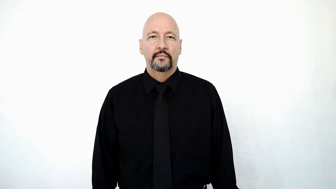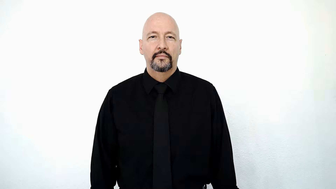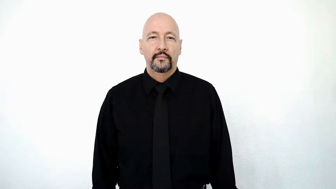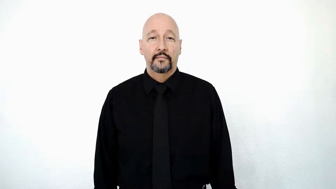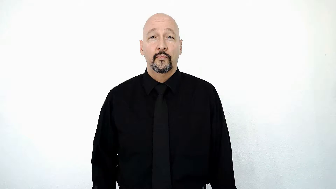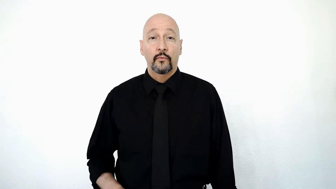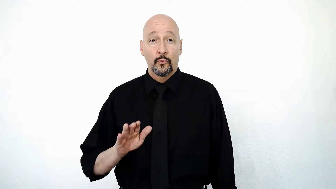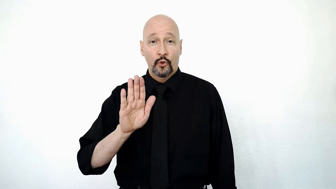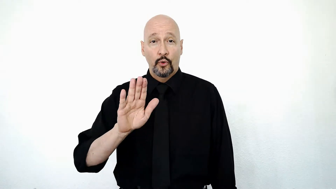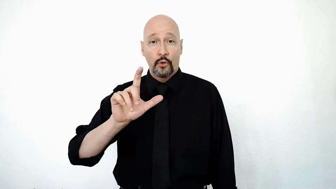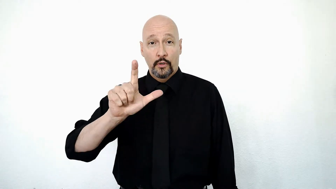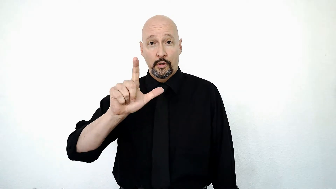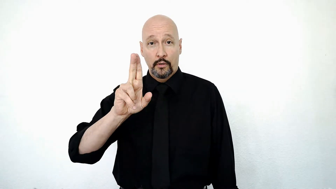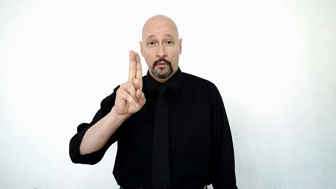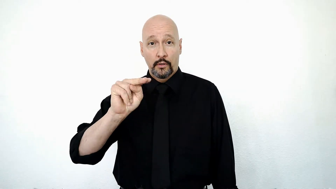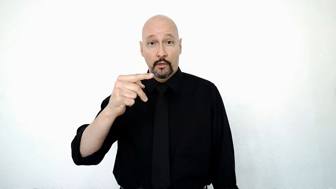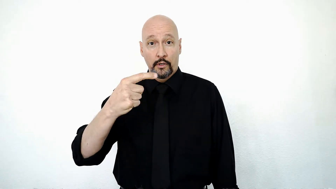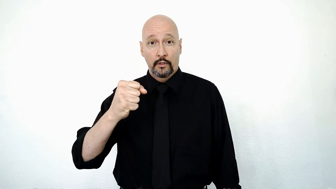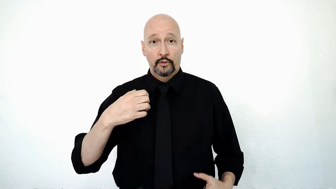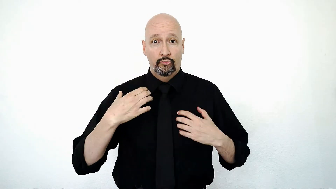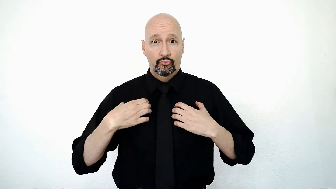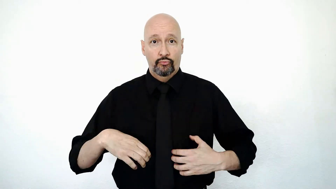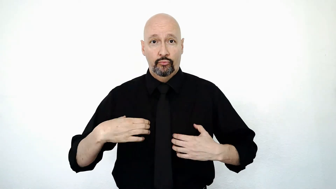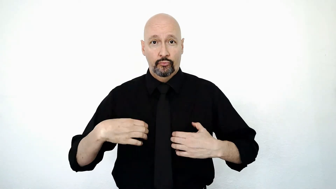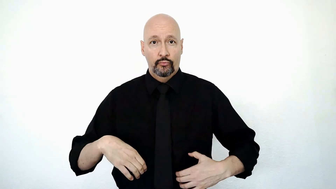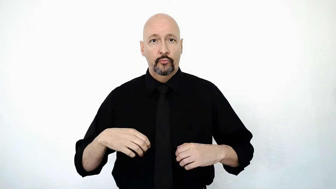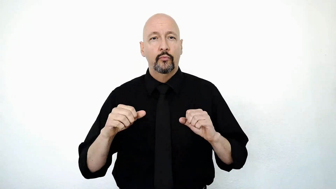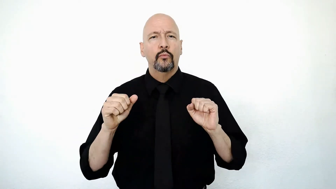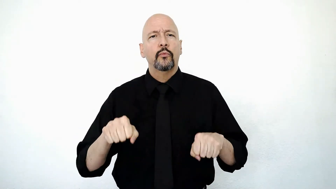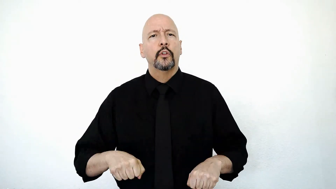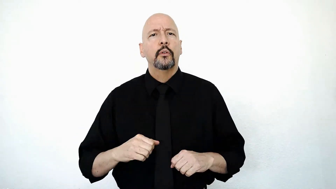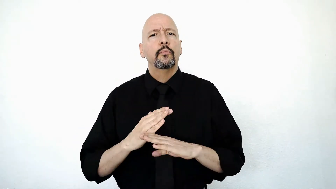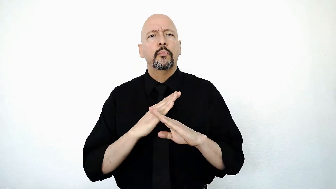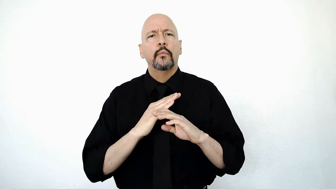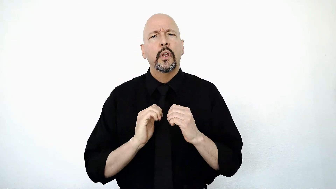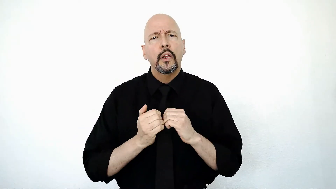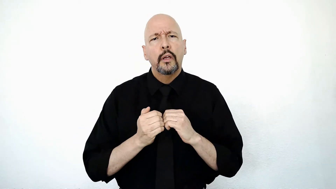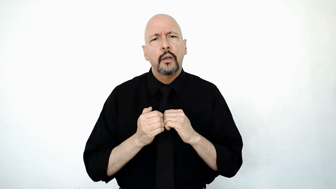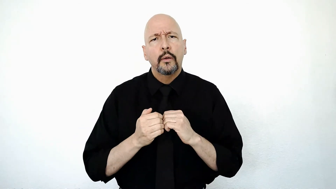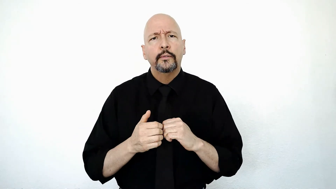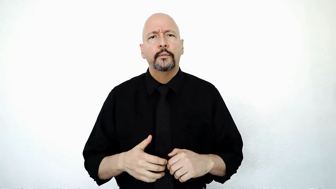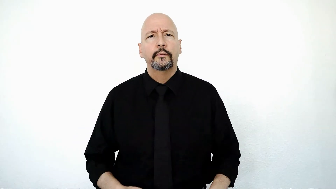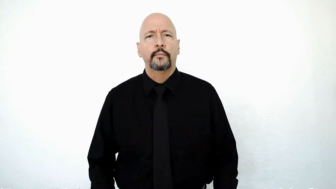You can protect your lungs how?